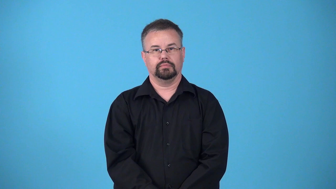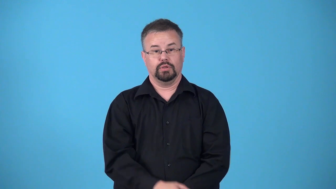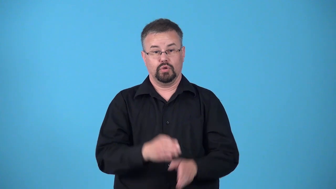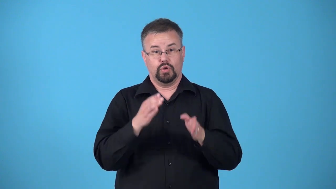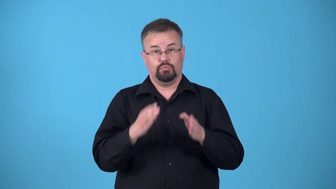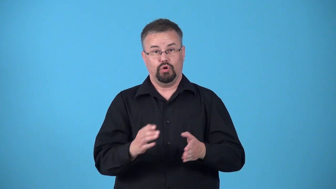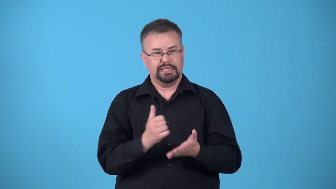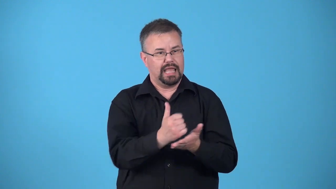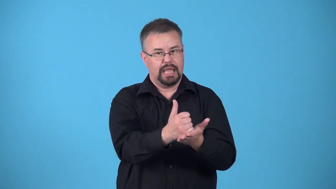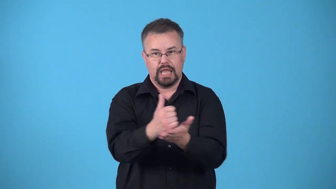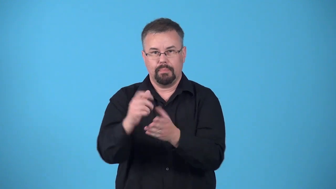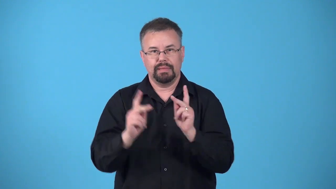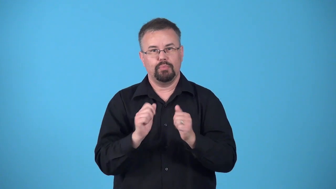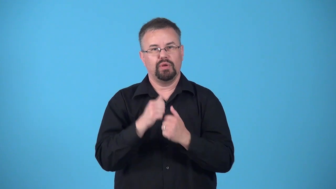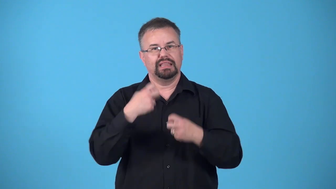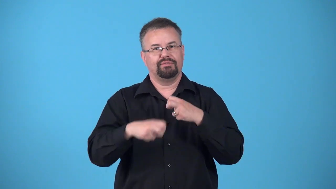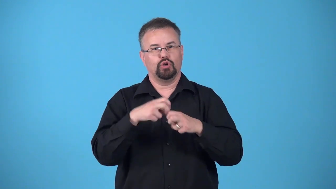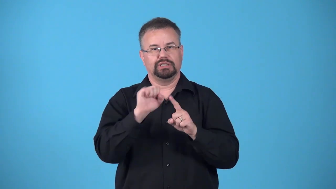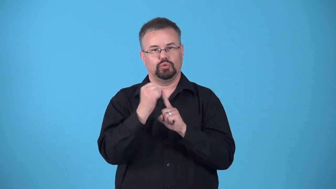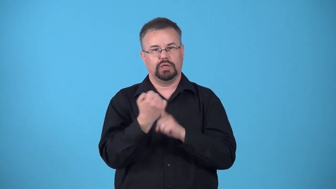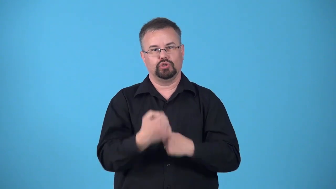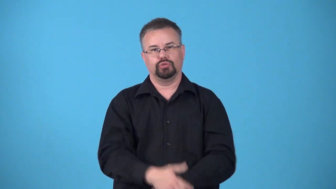knight in shining armour